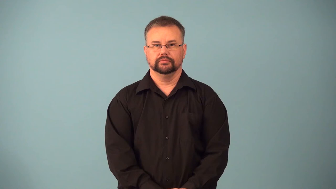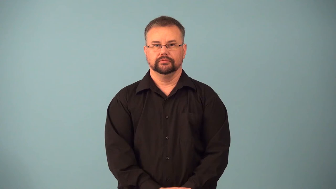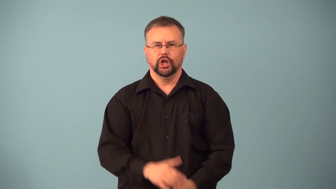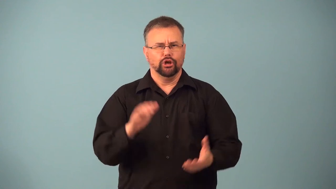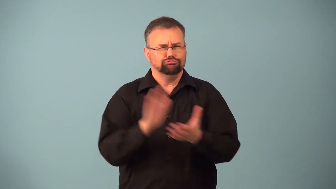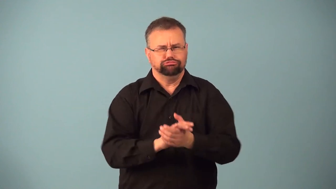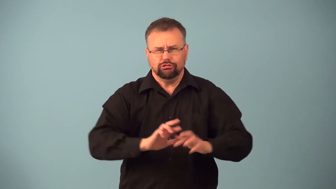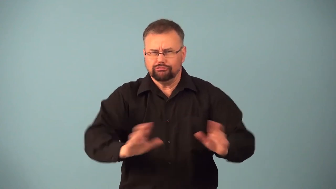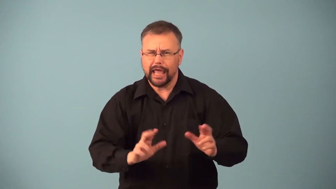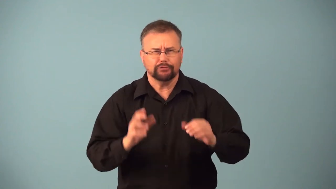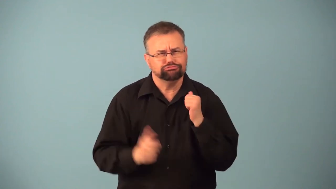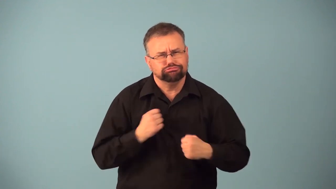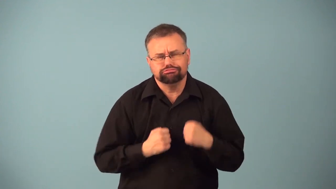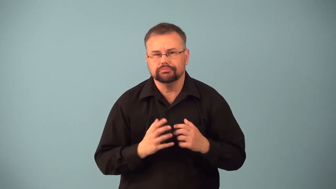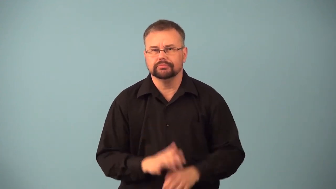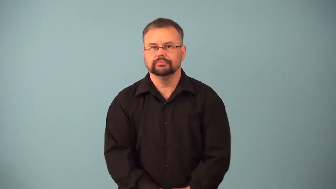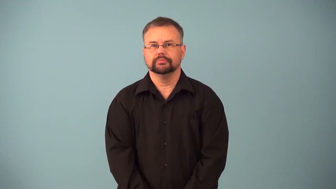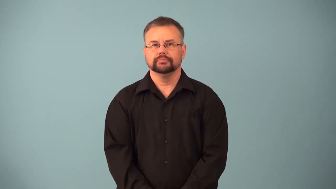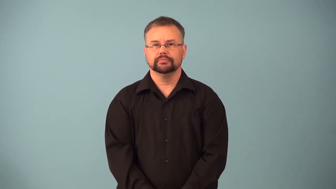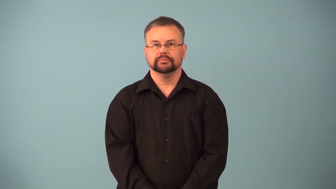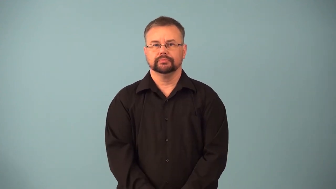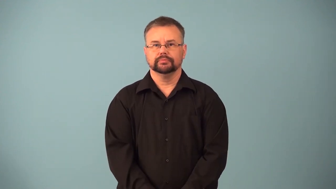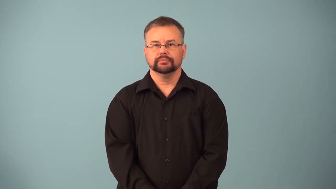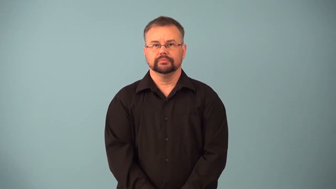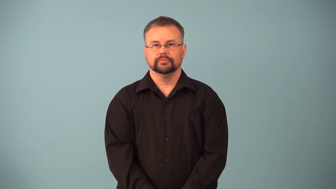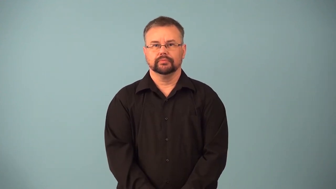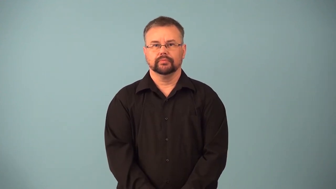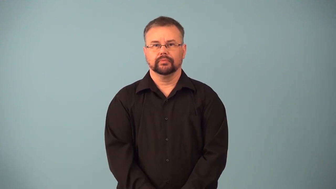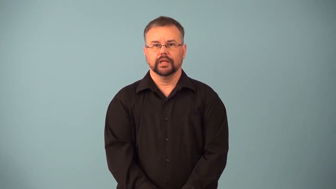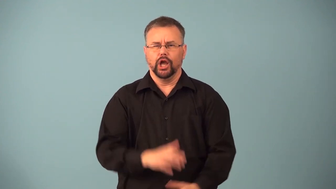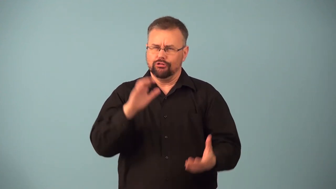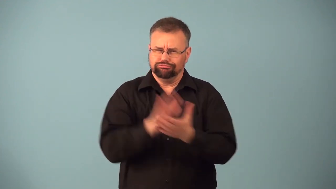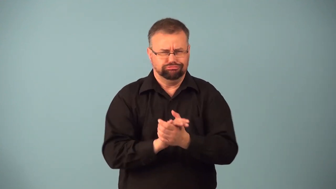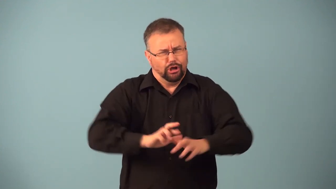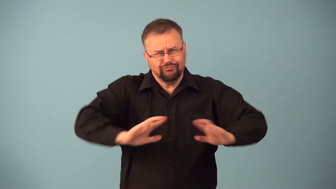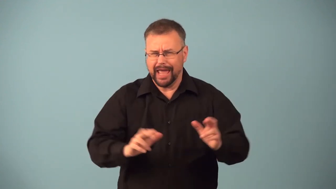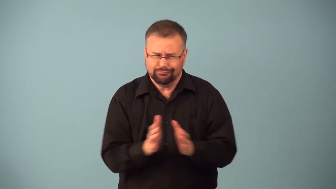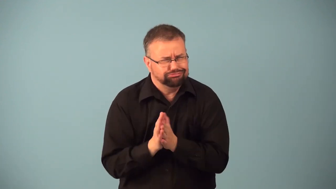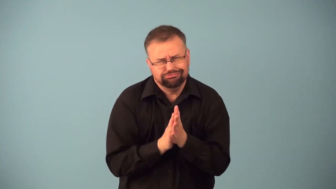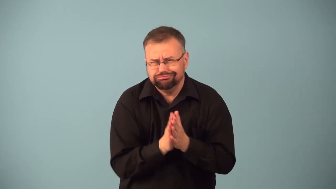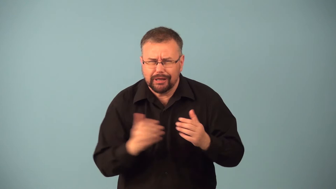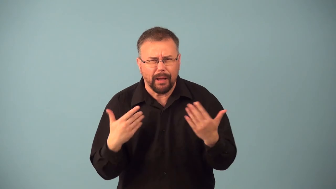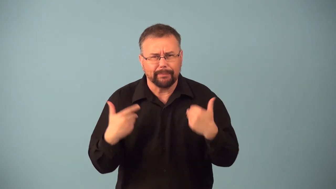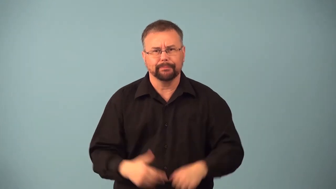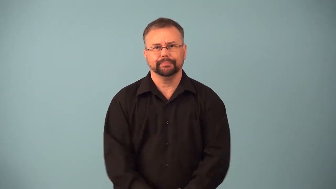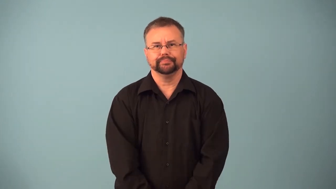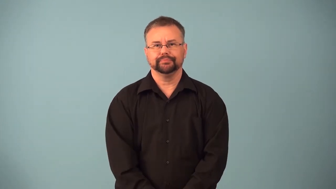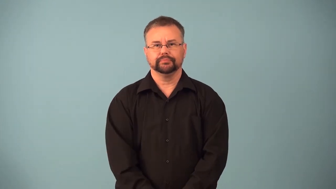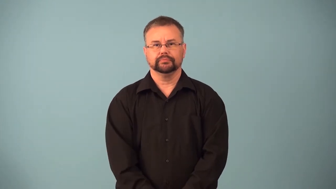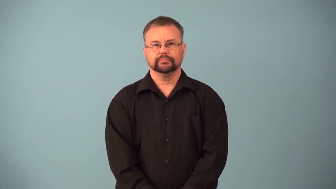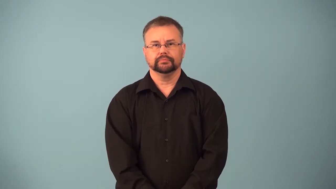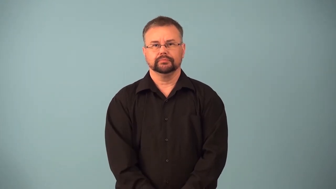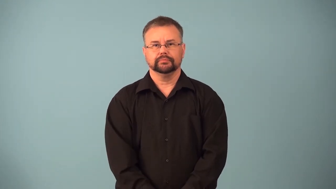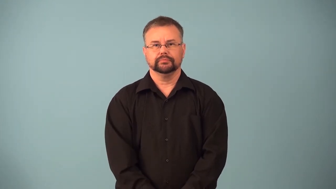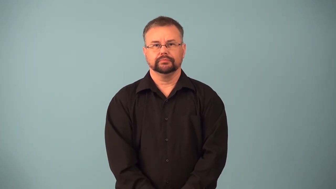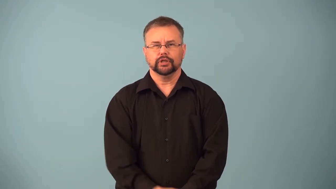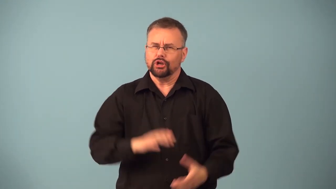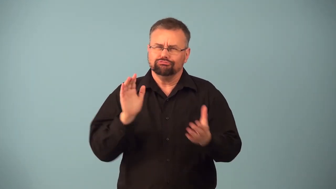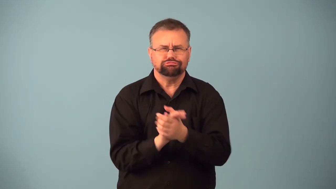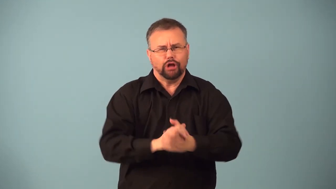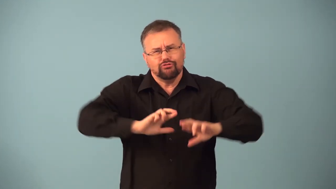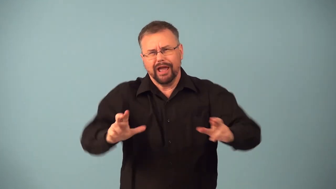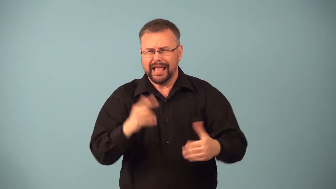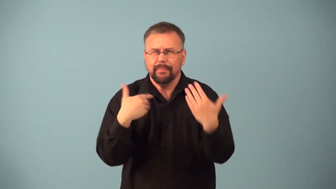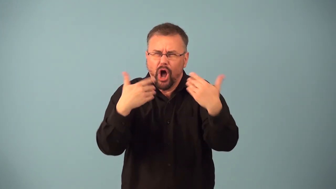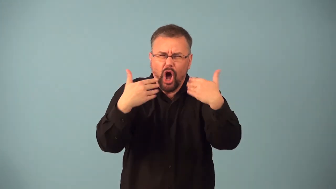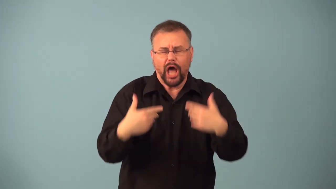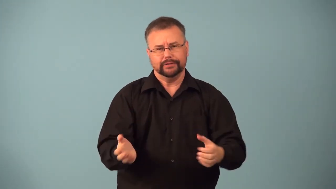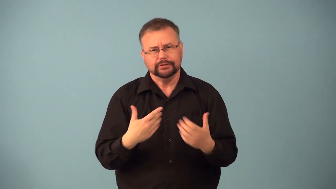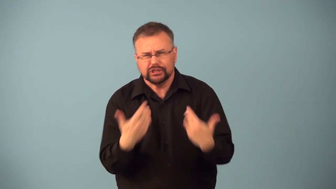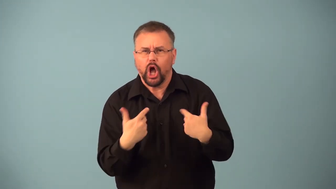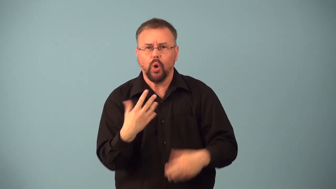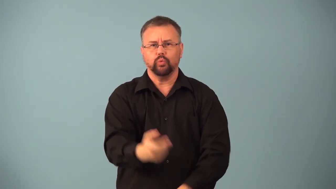game